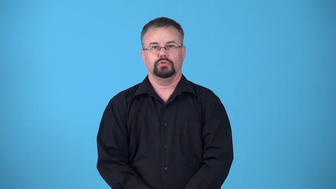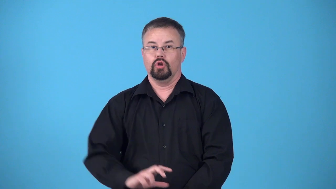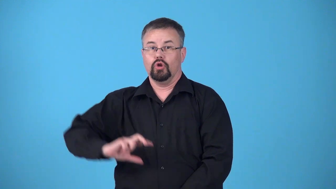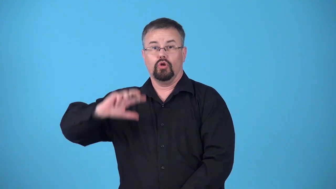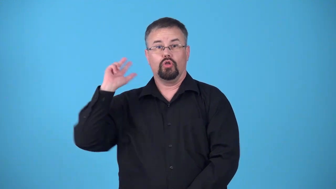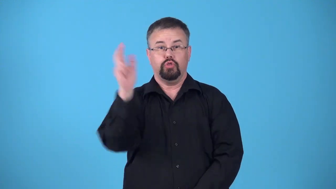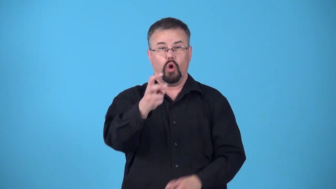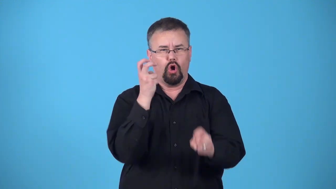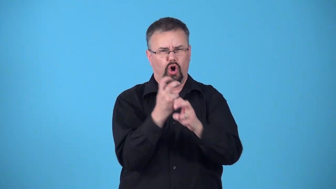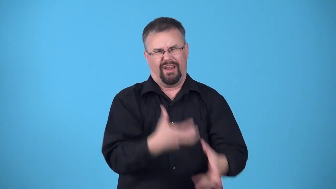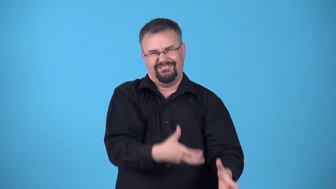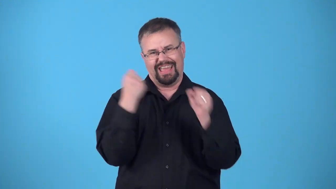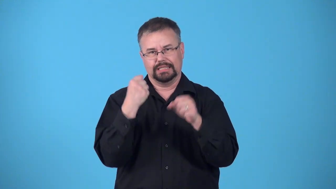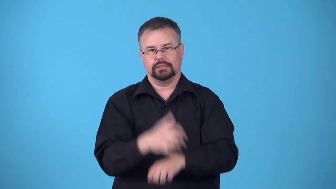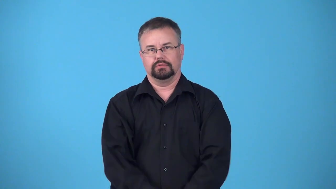put some mustard on it